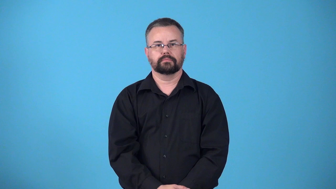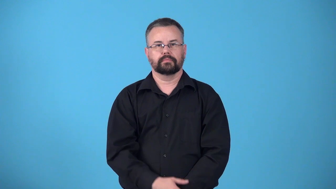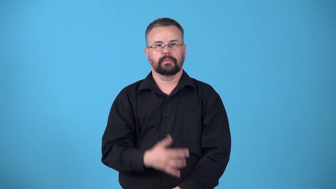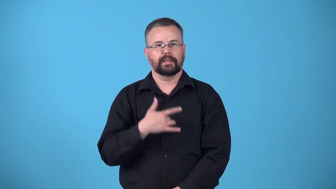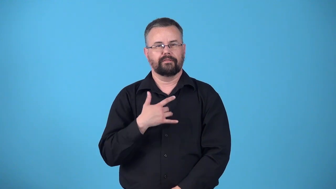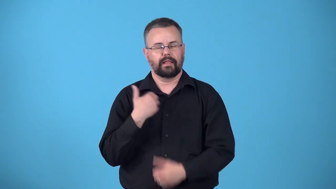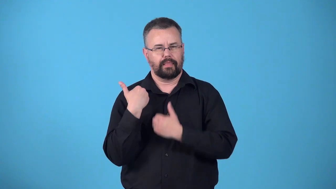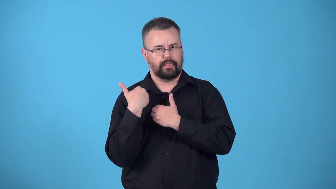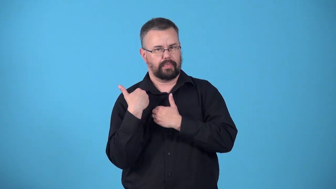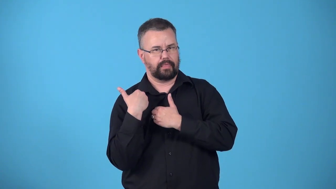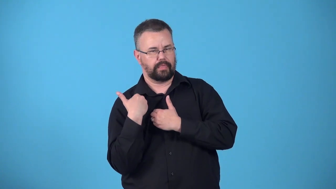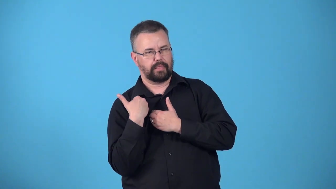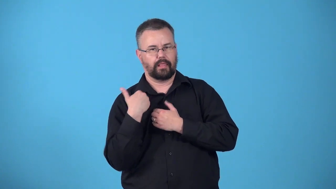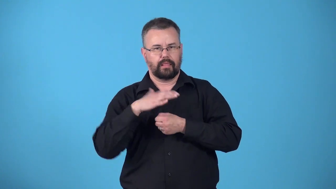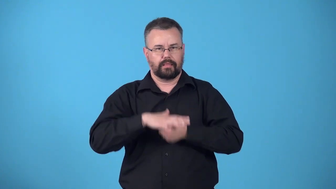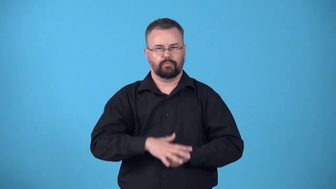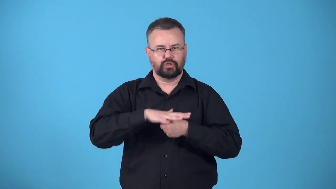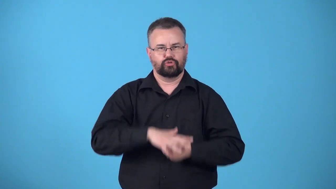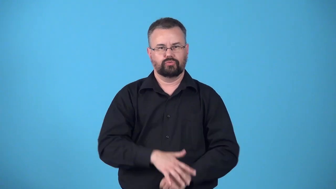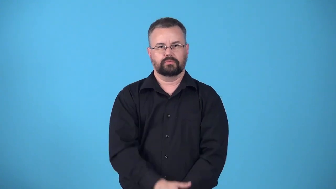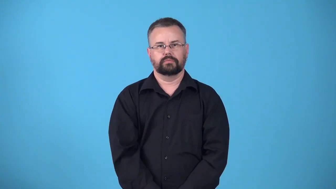come to bear